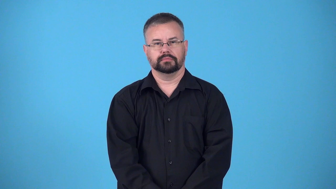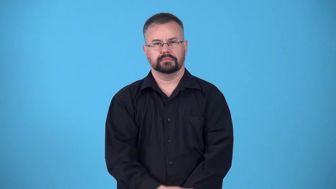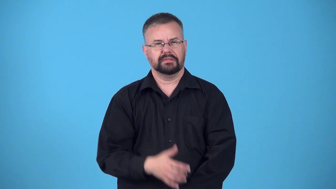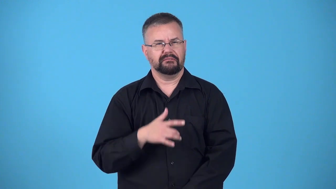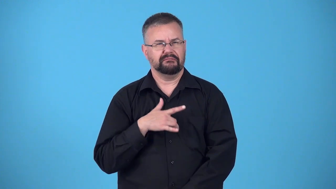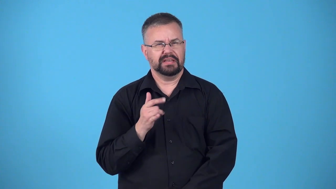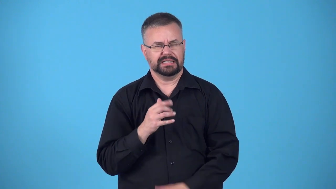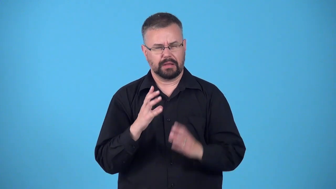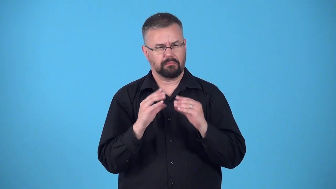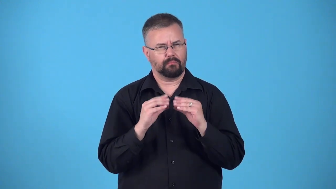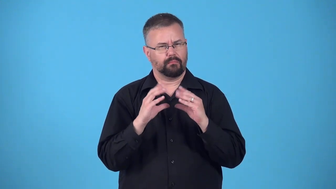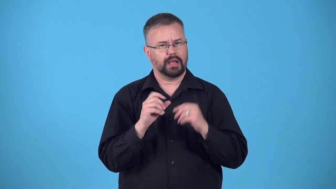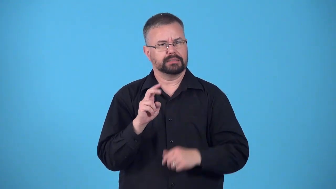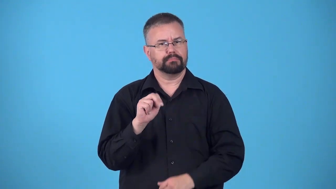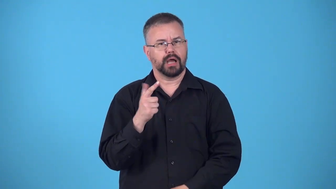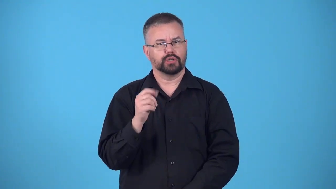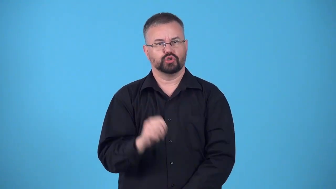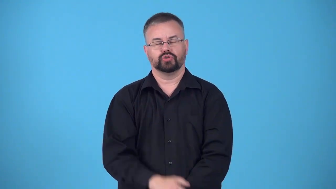spongelike